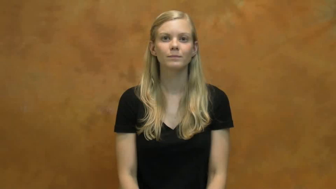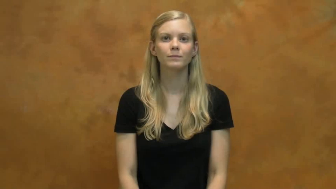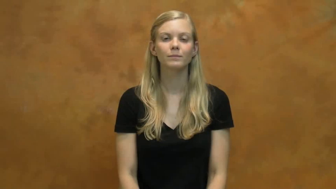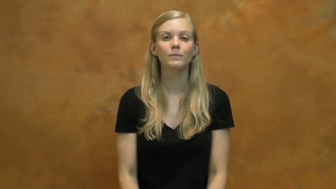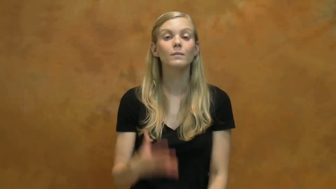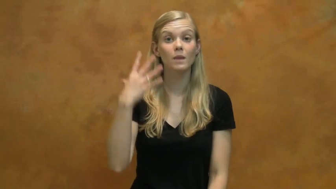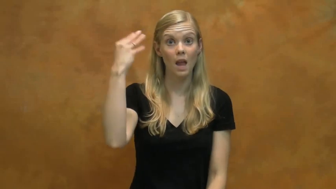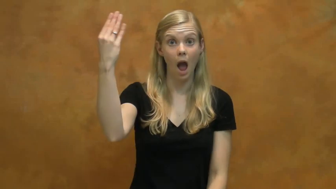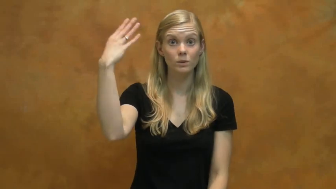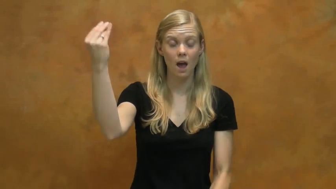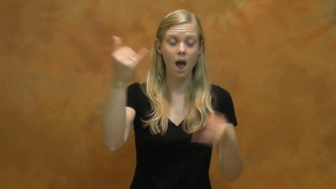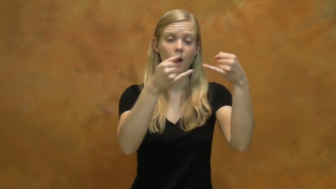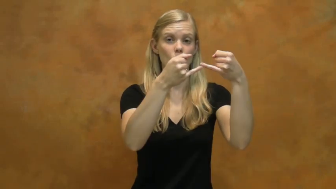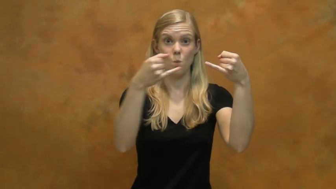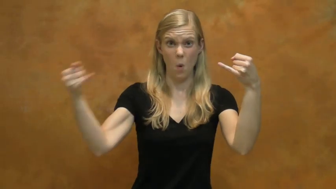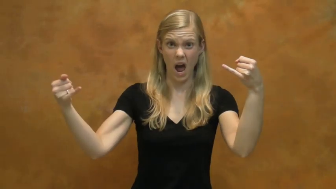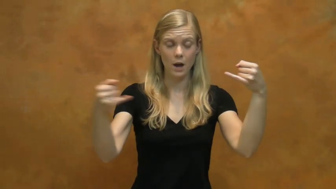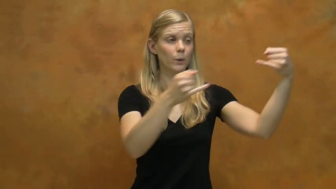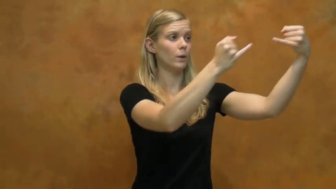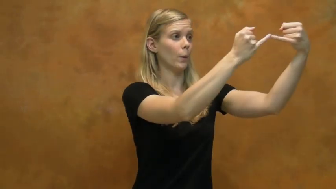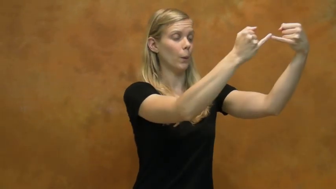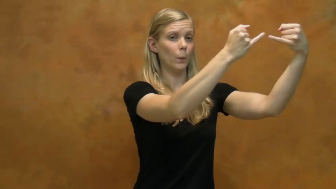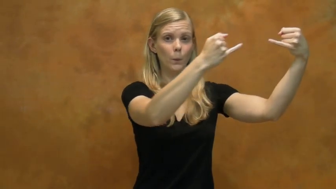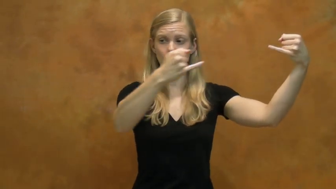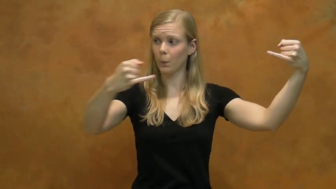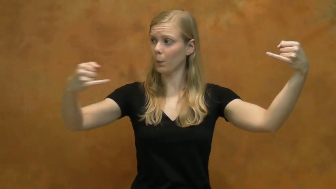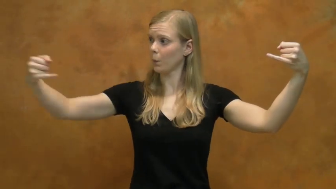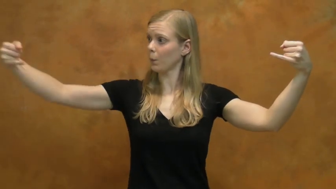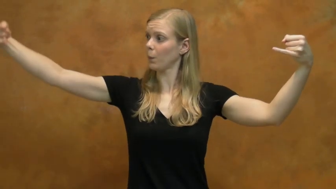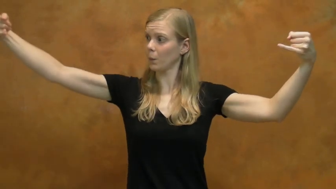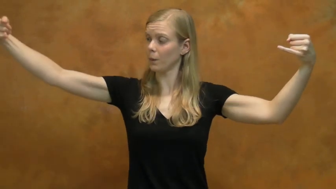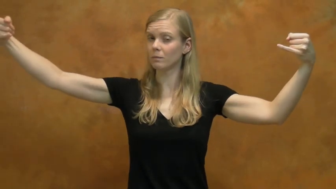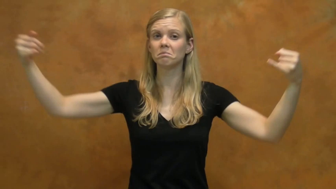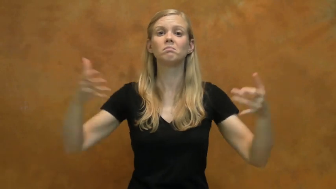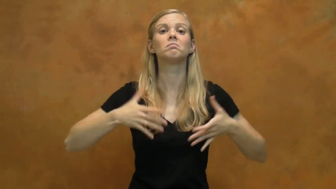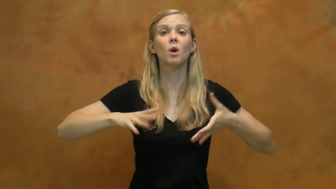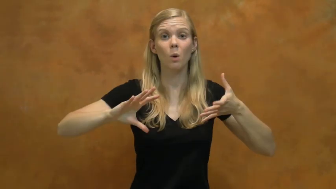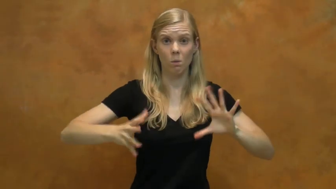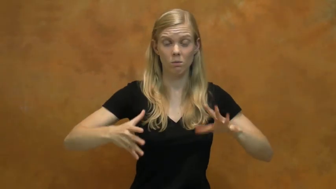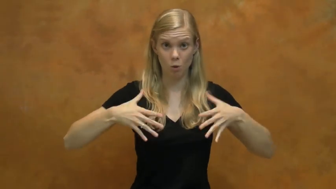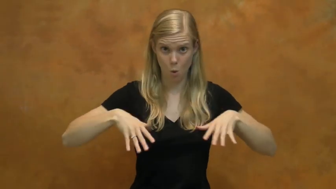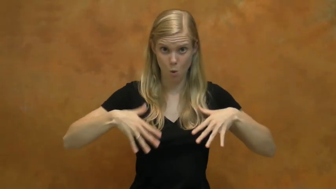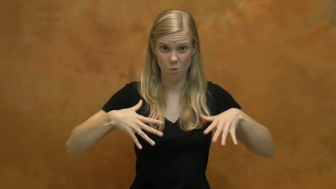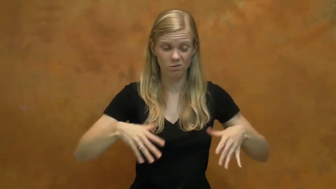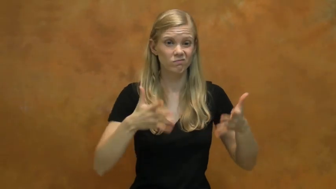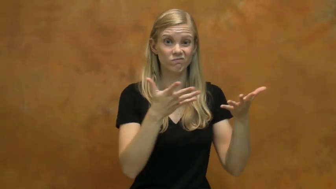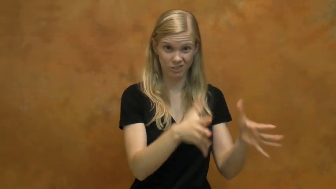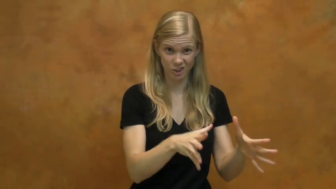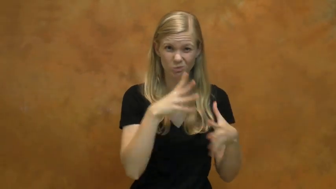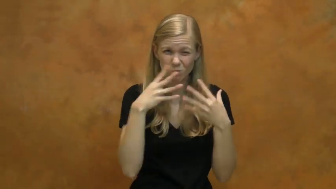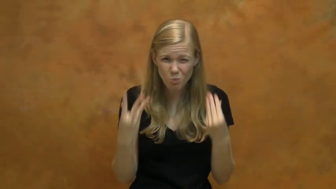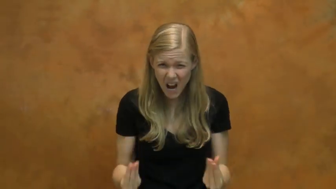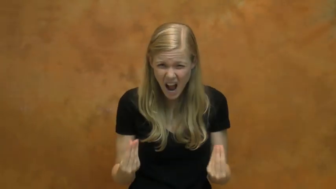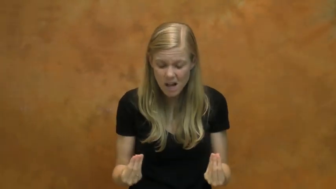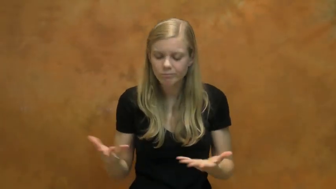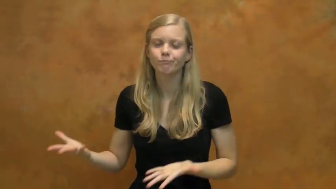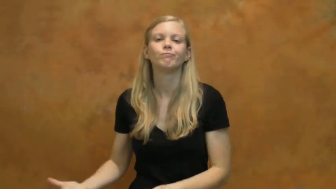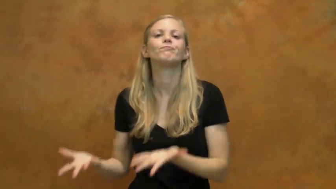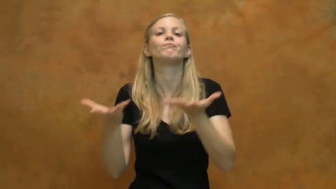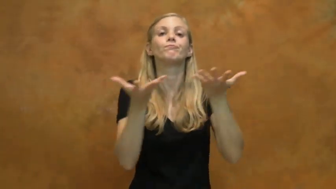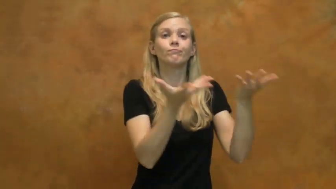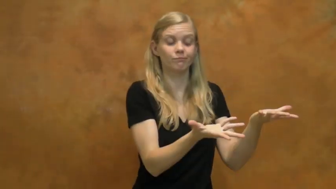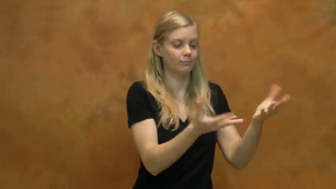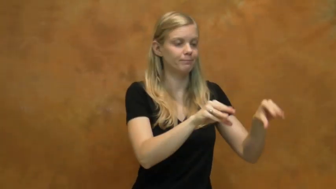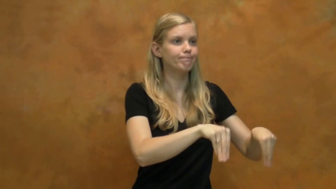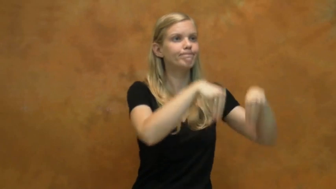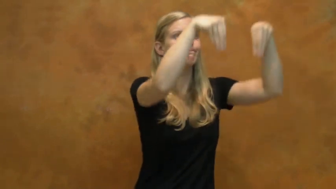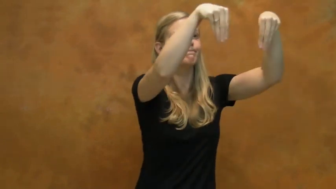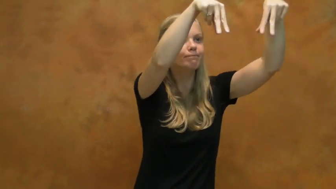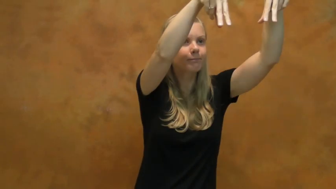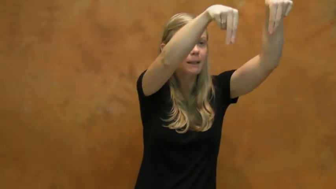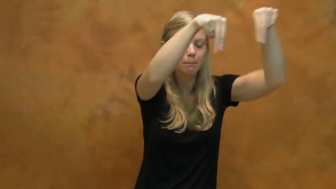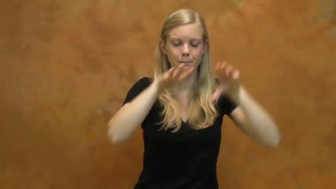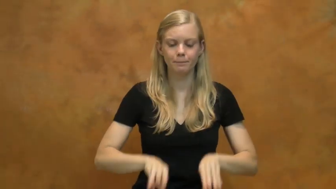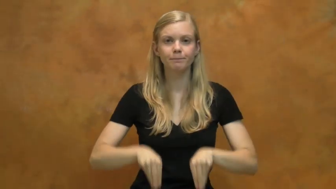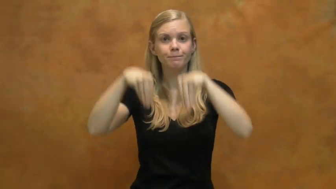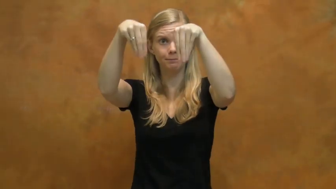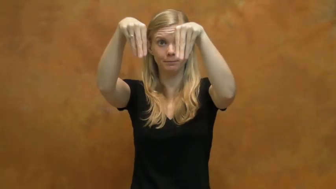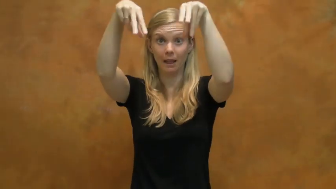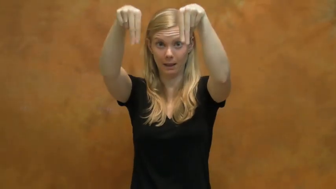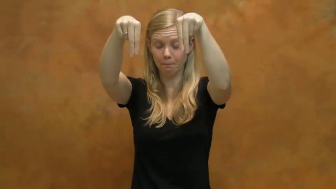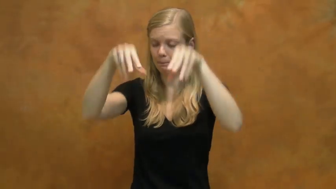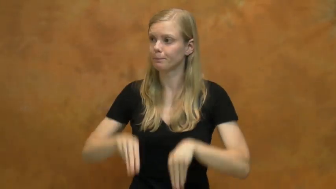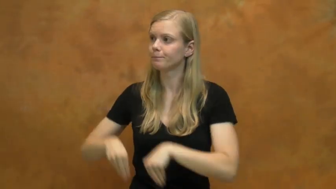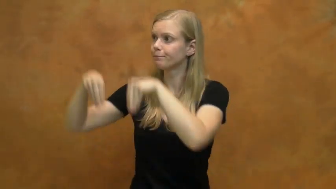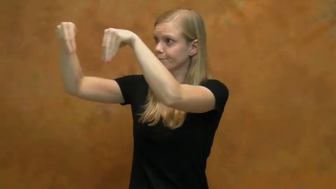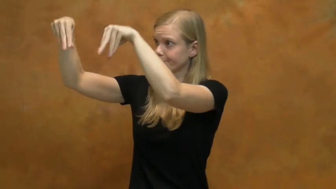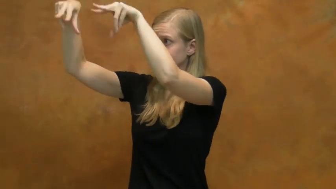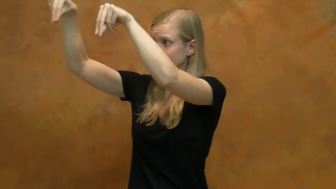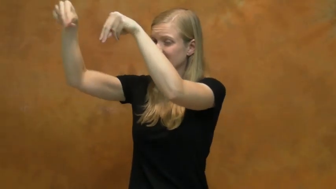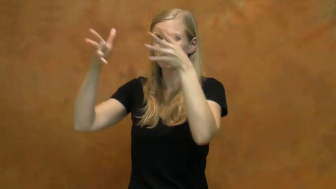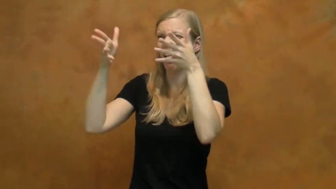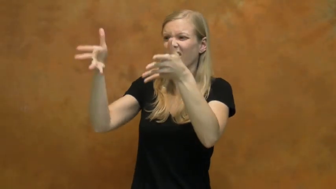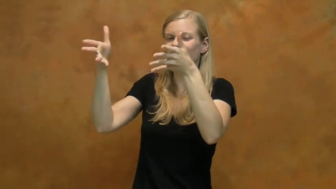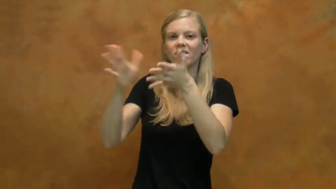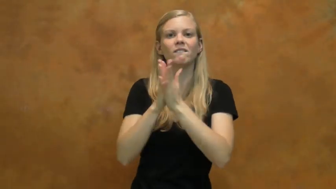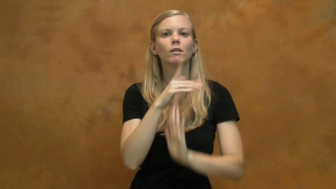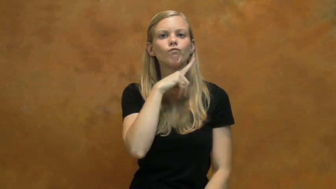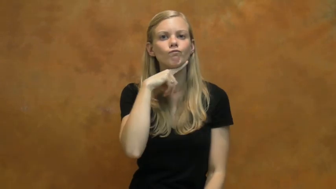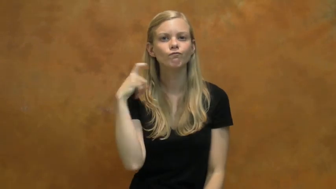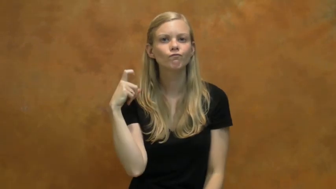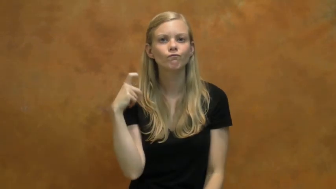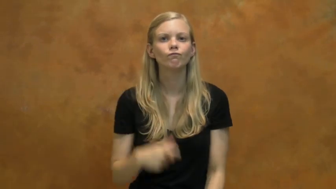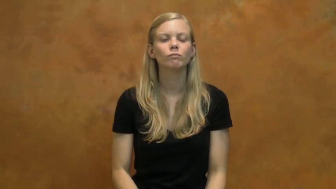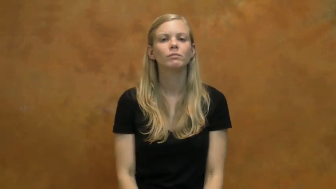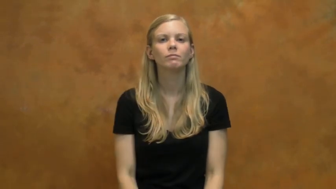clothesline